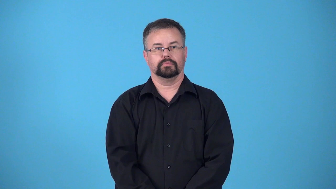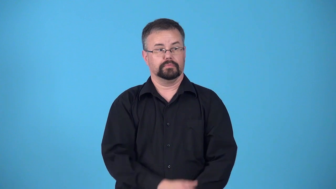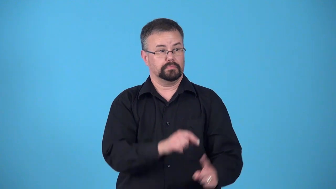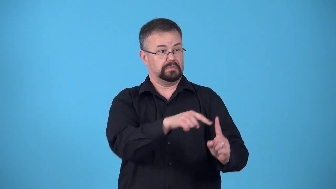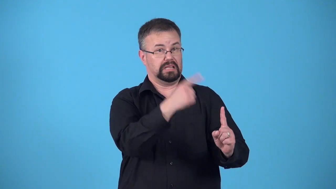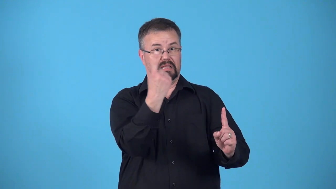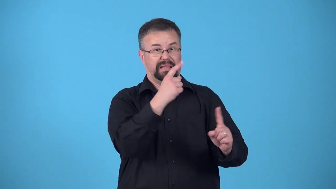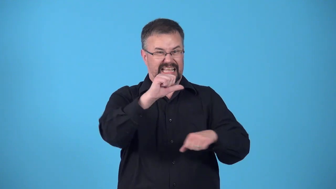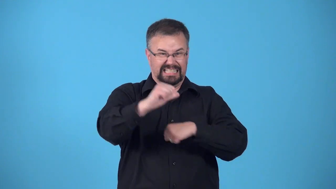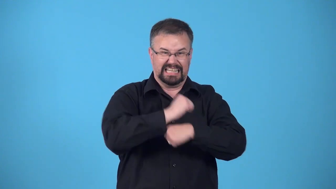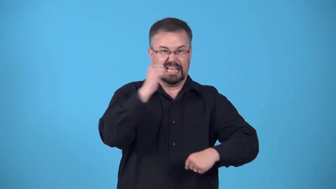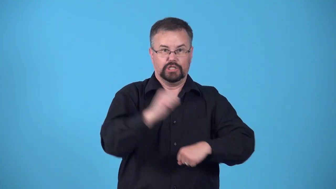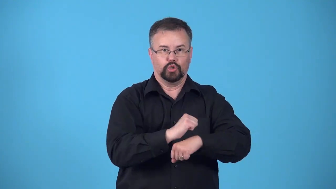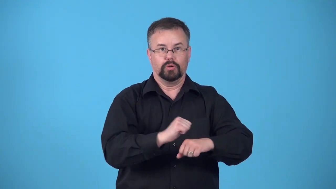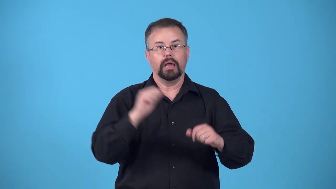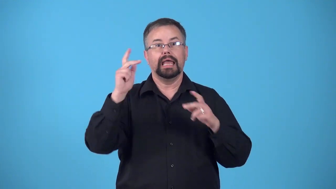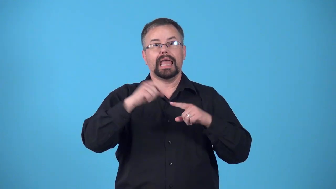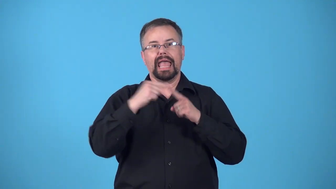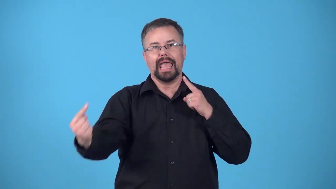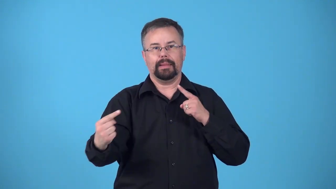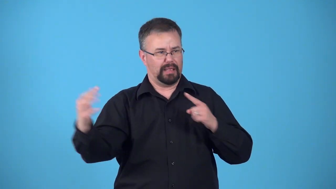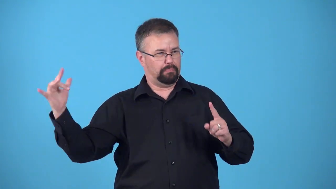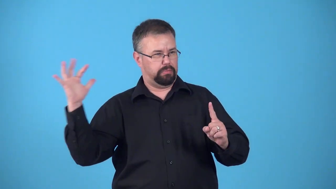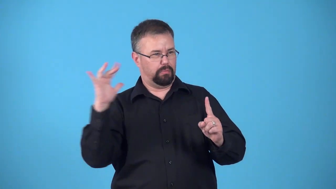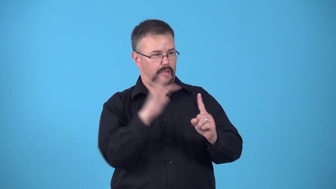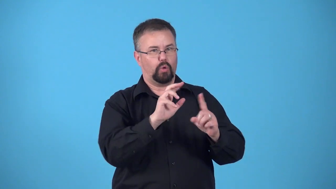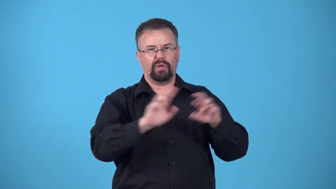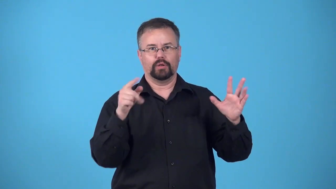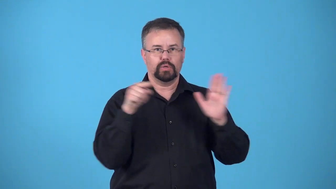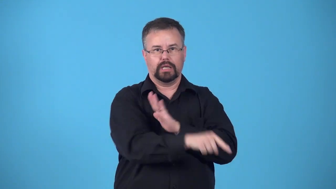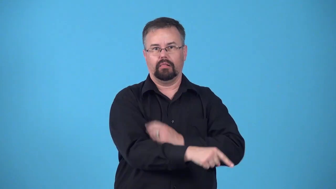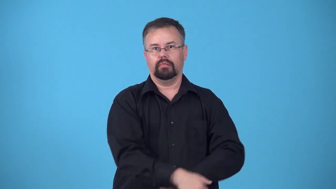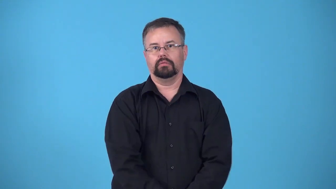vultures are circling